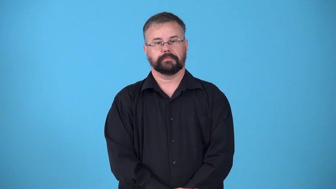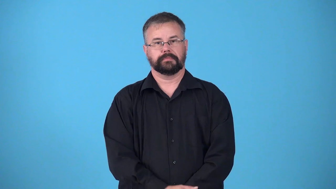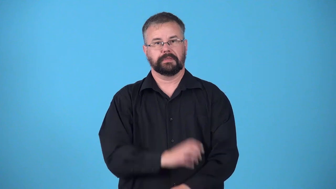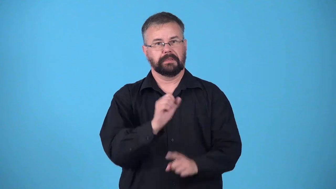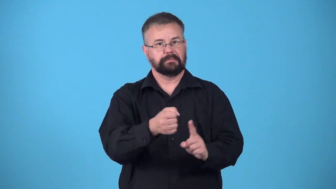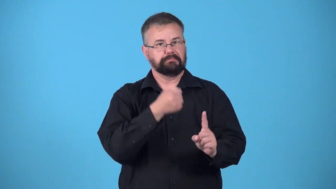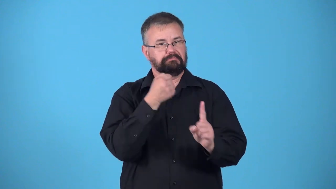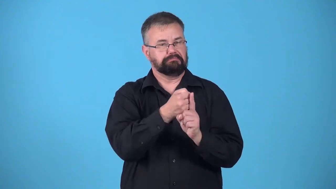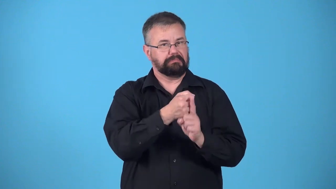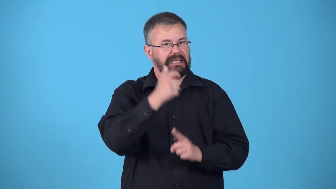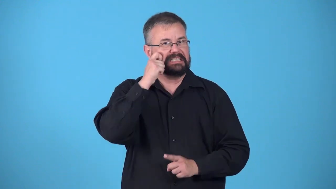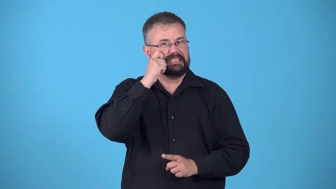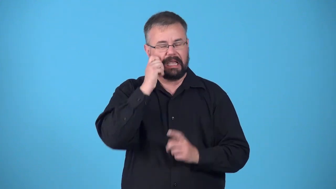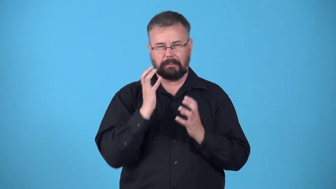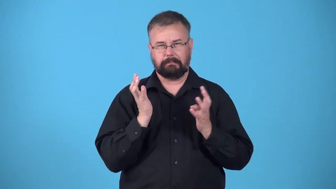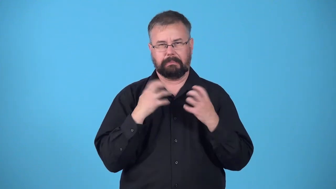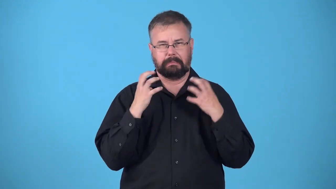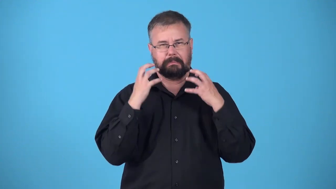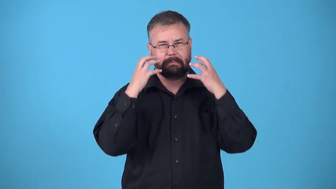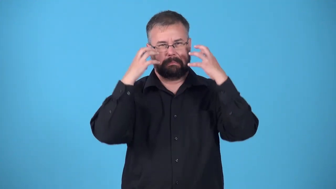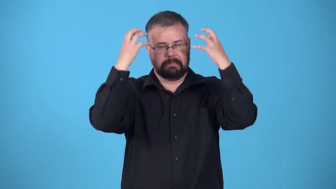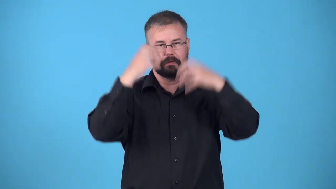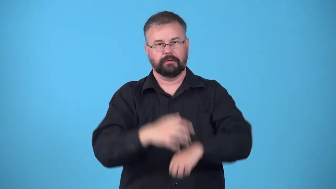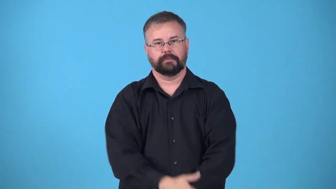break out, break out in